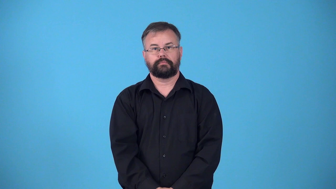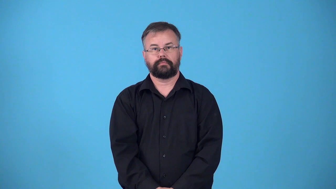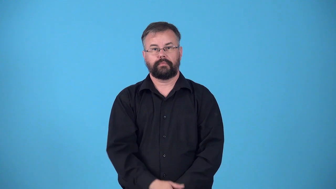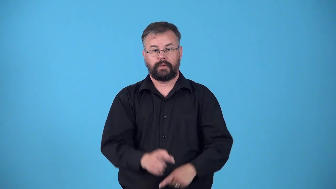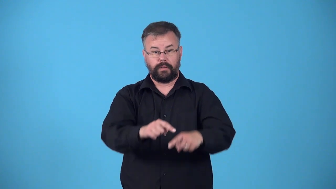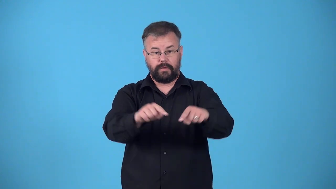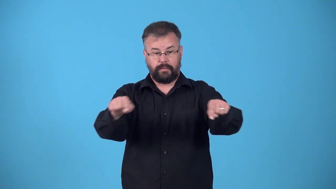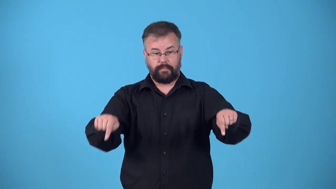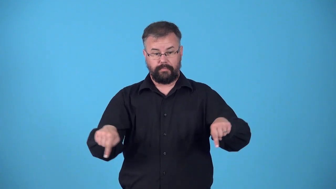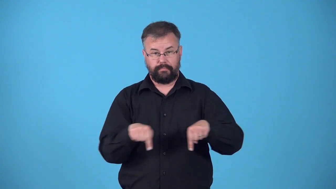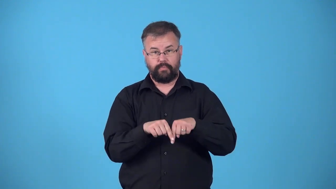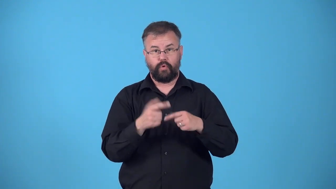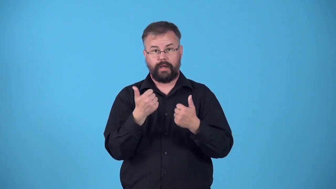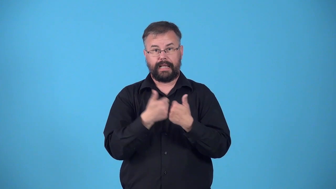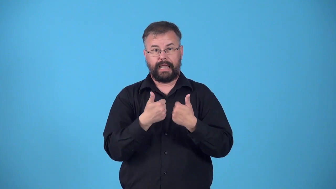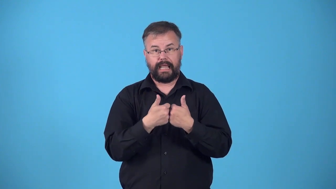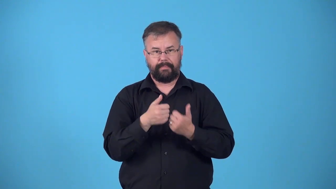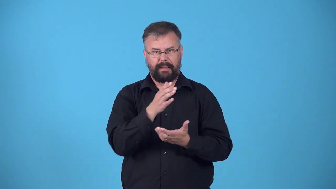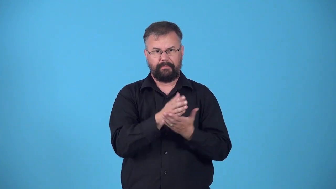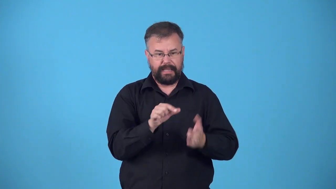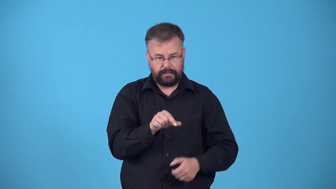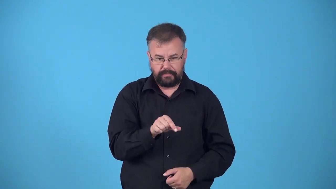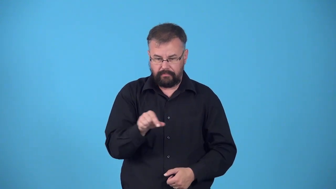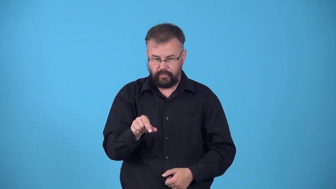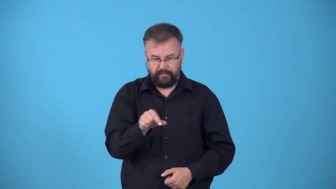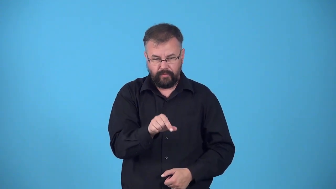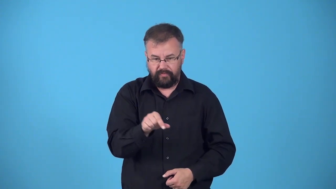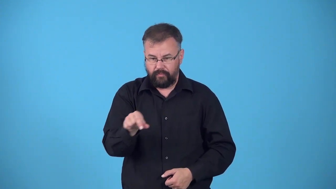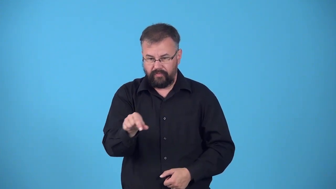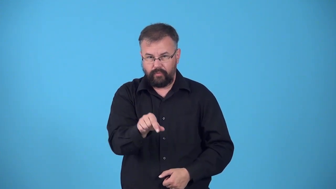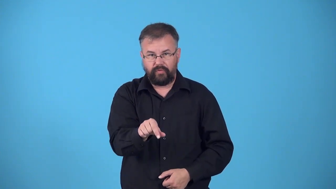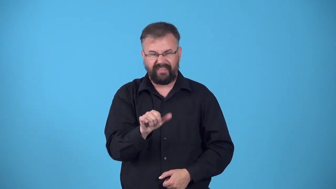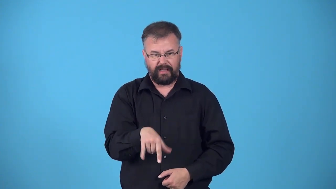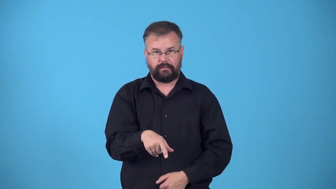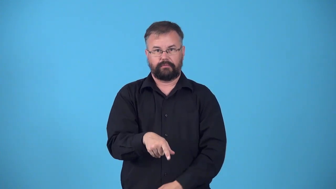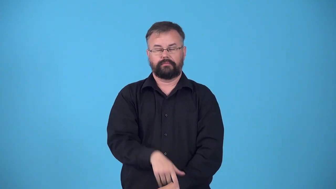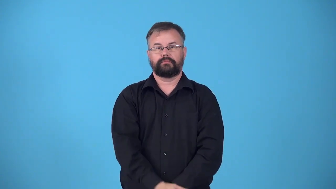game piece